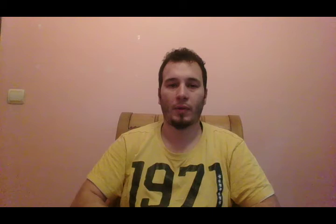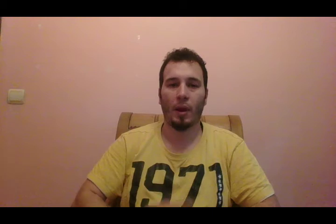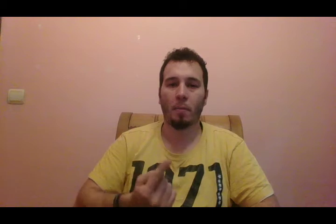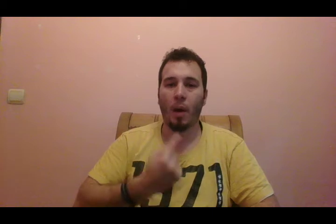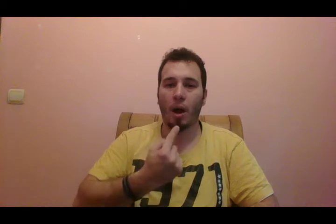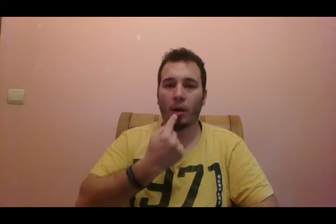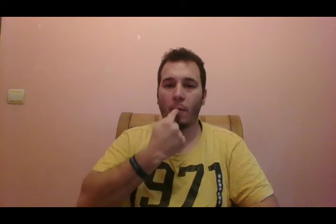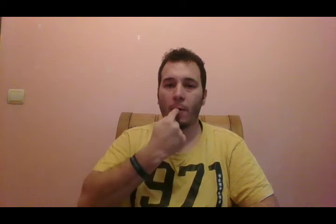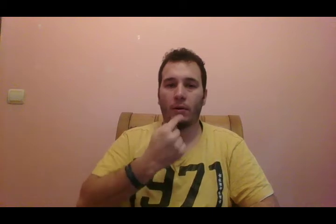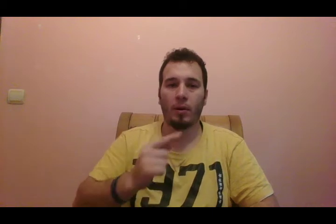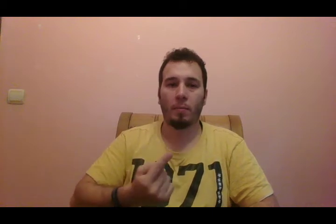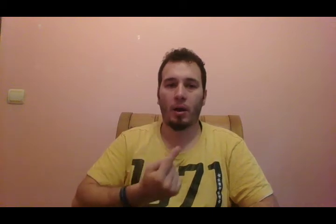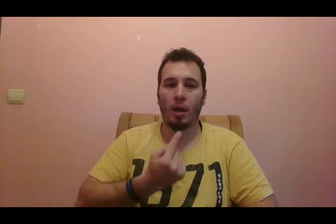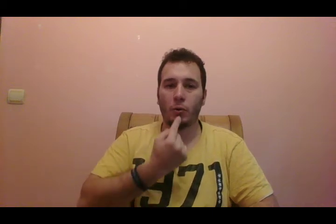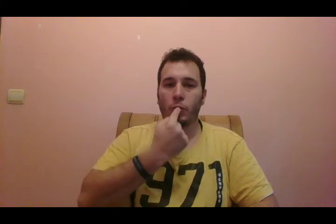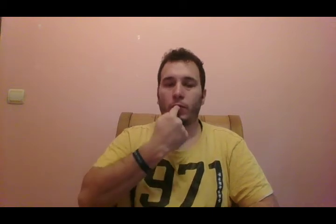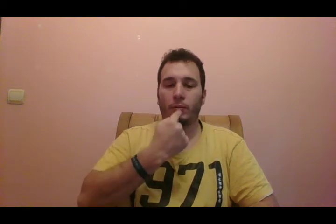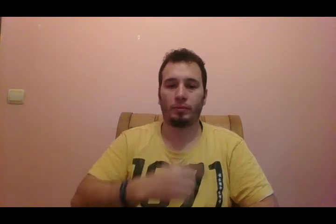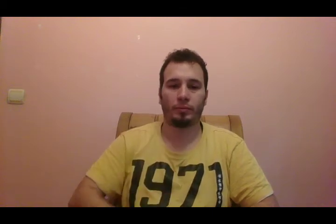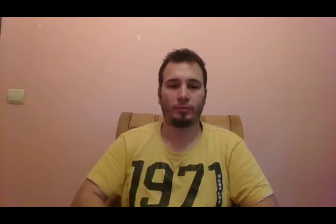noodle